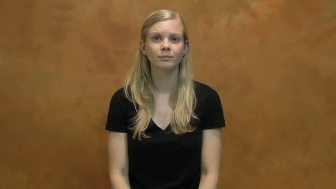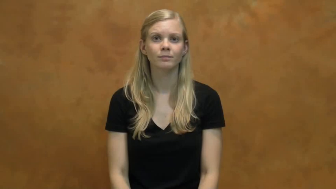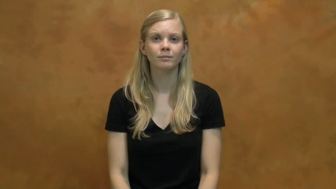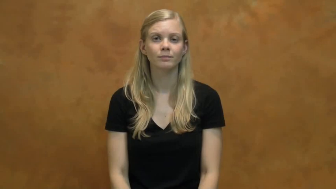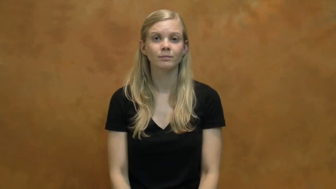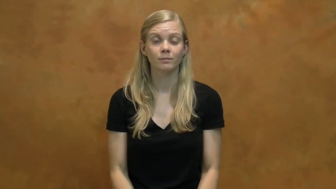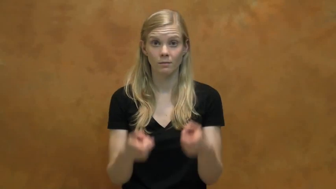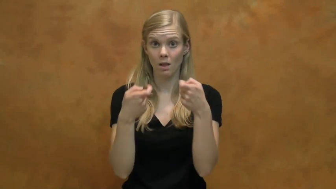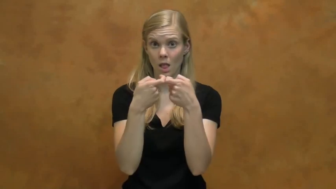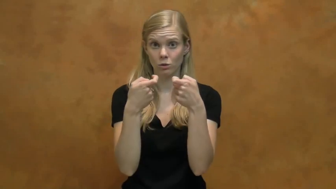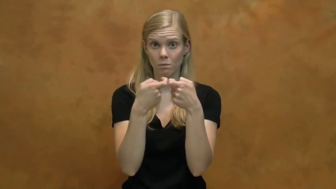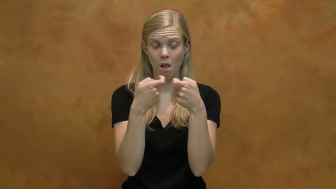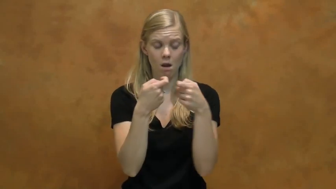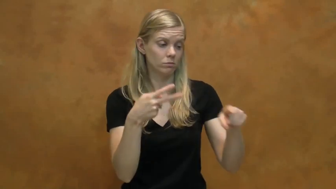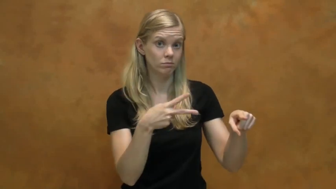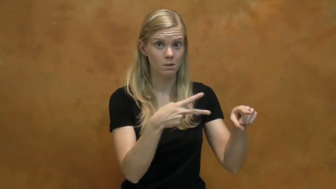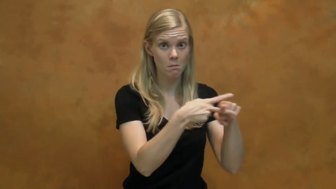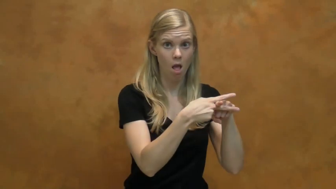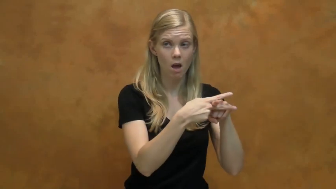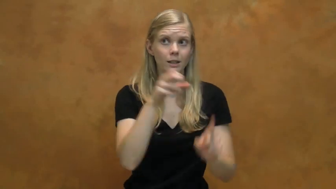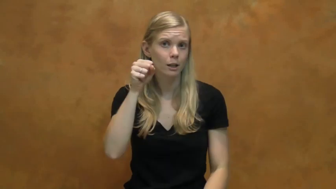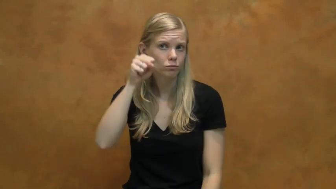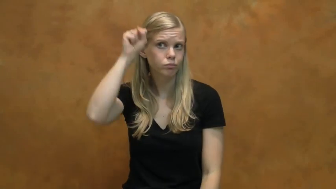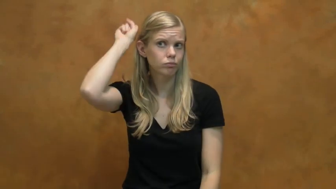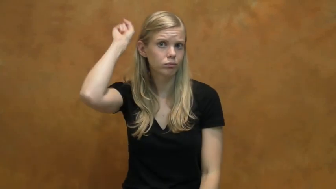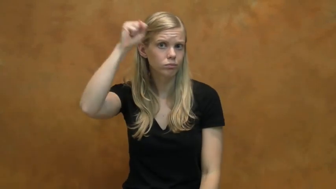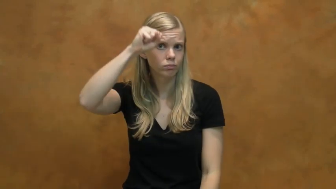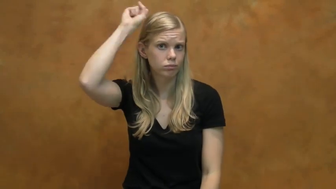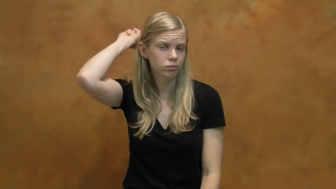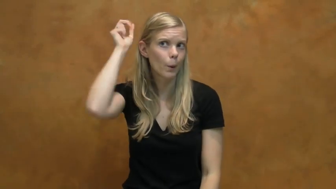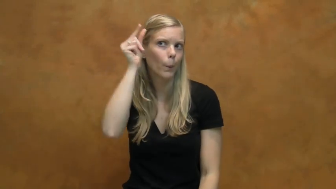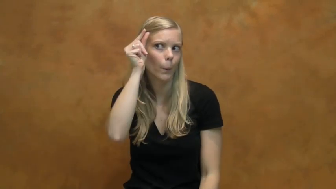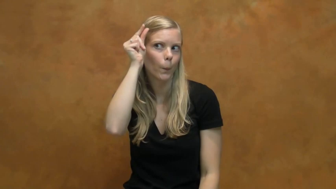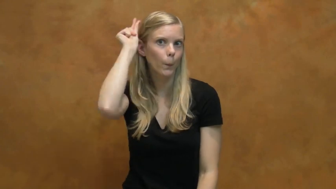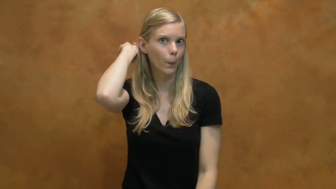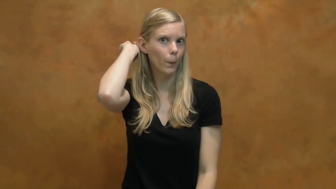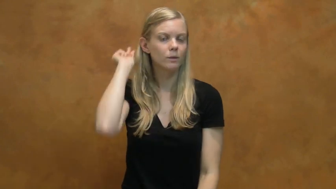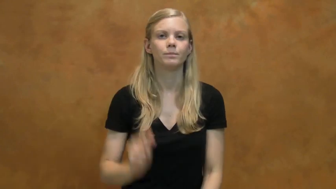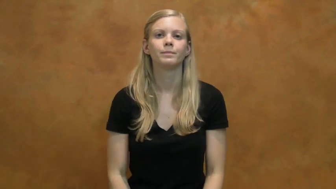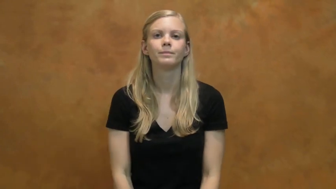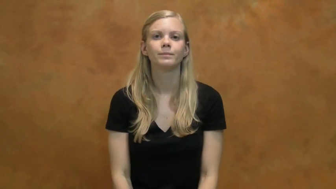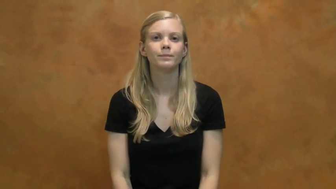electric clippers